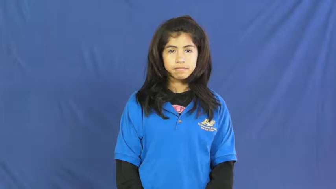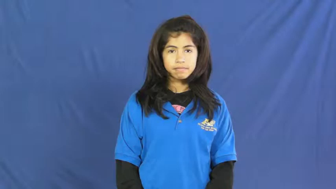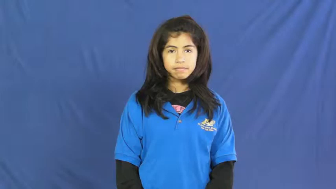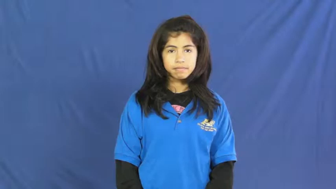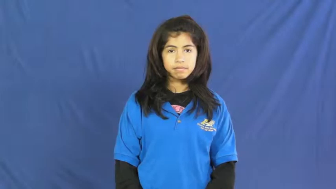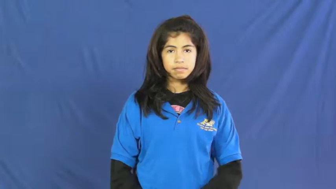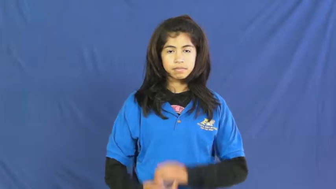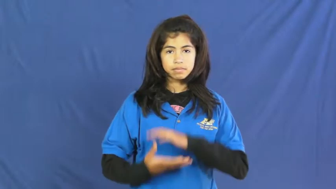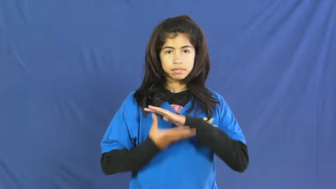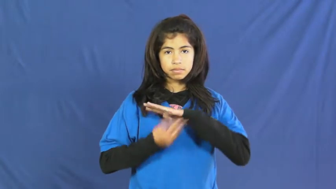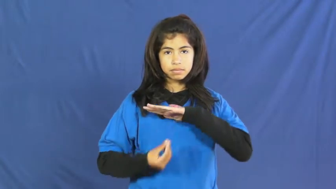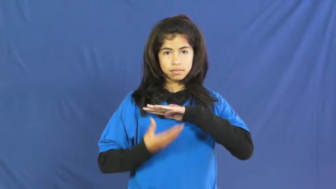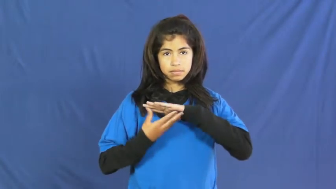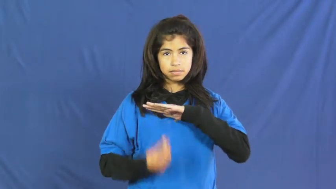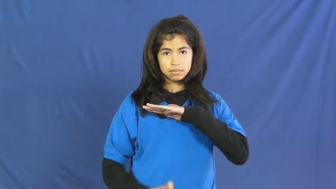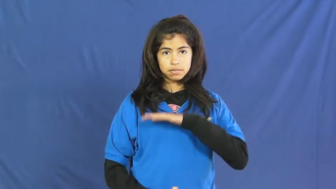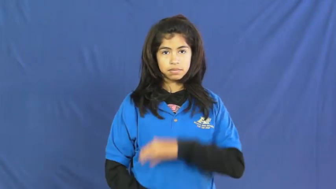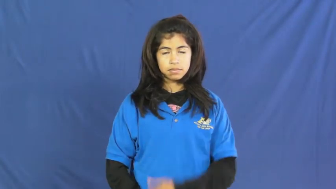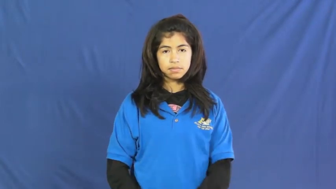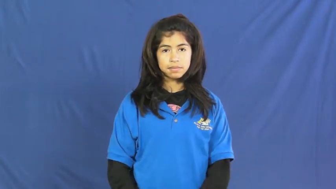photocopy